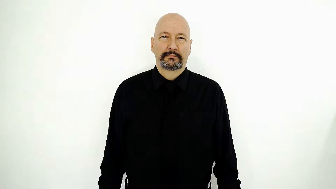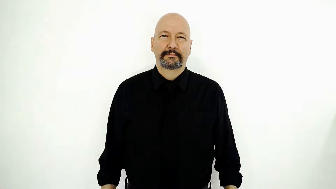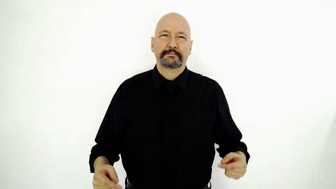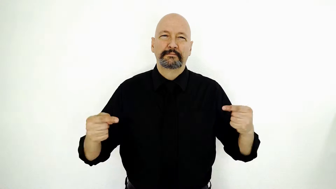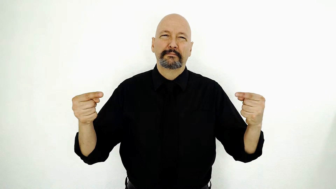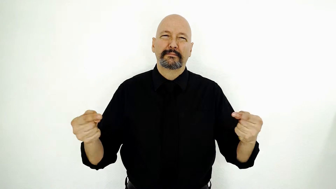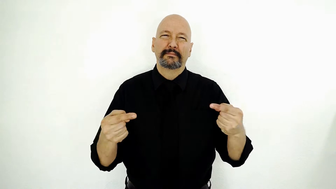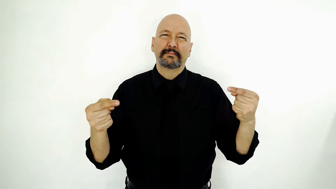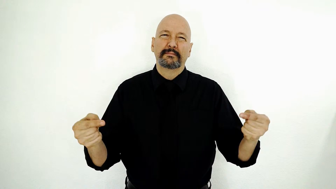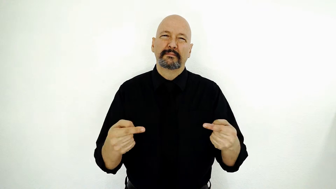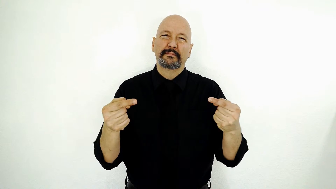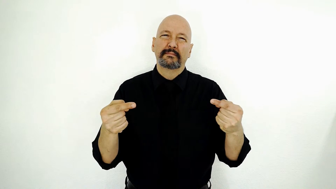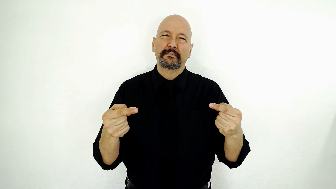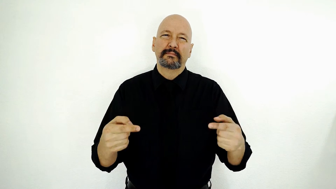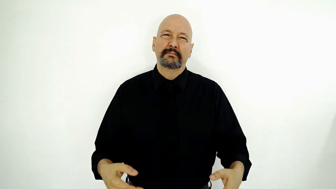INJURED/wounded-[version]